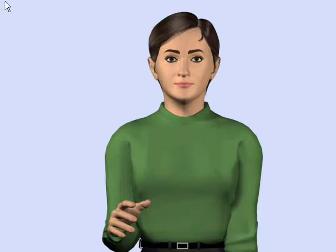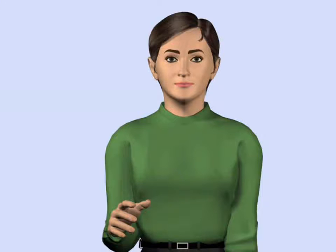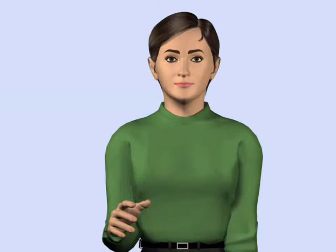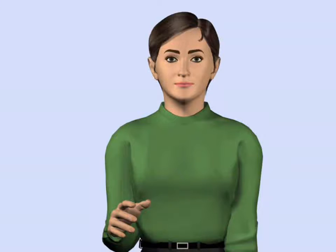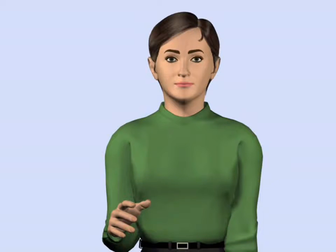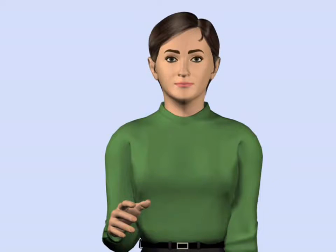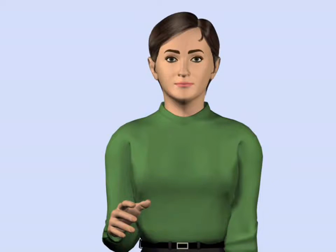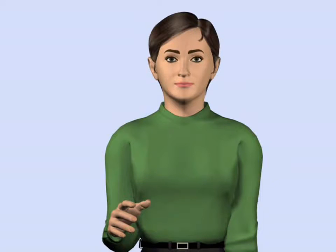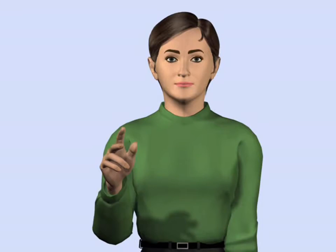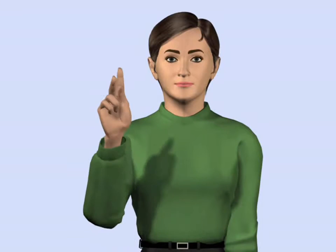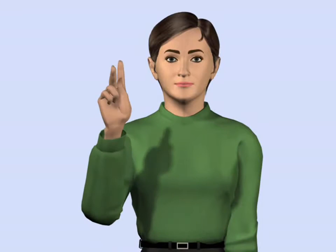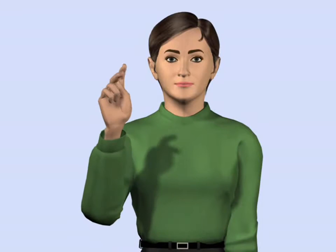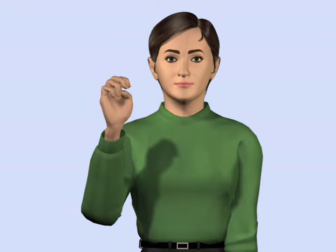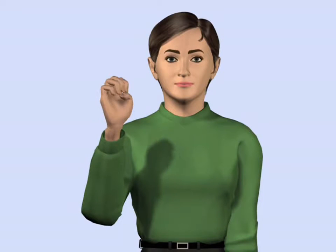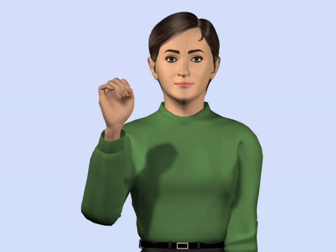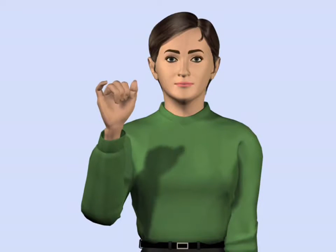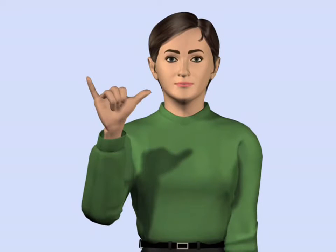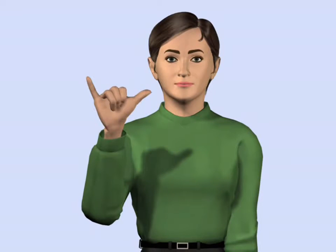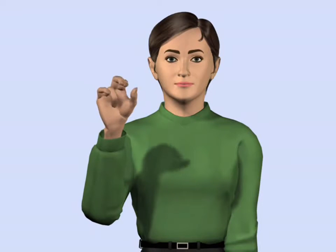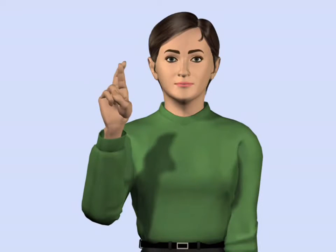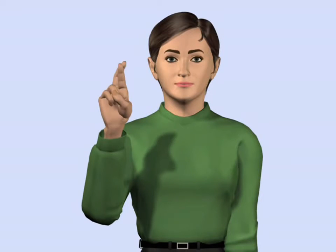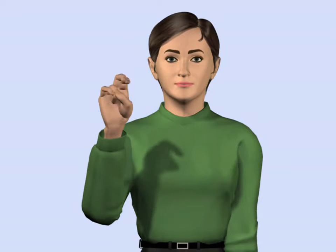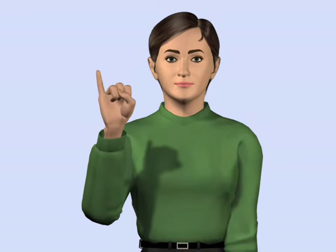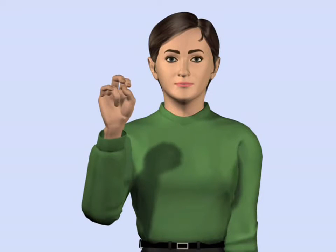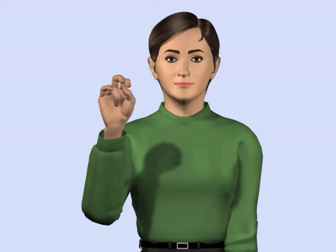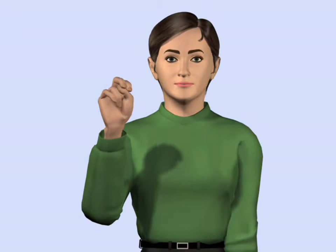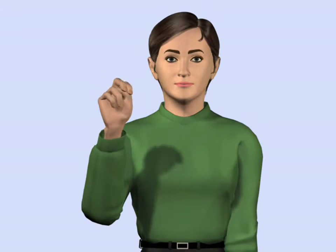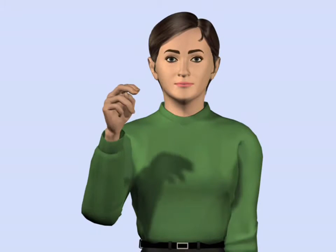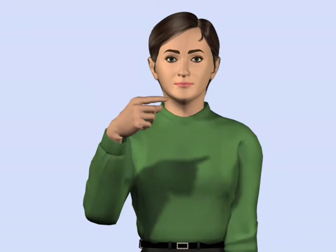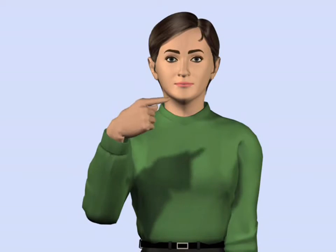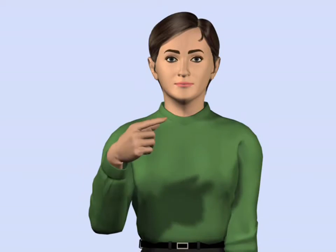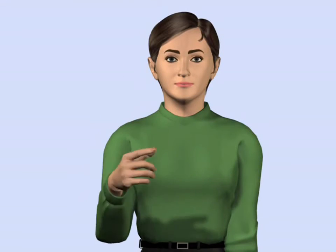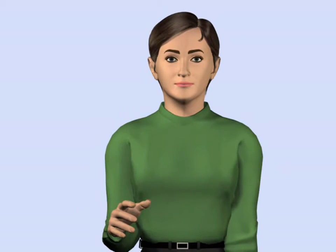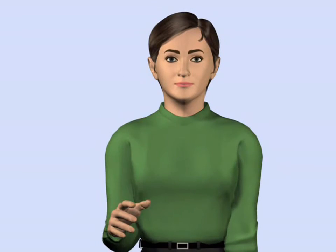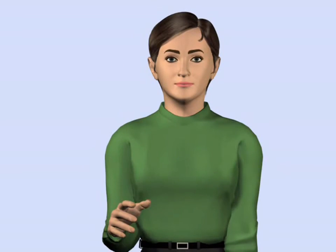keyring